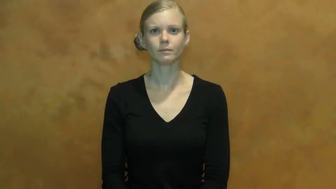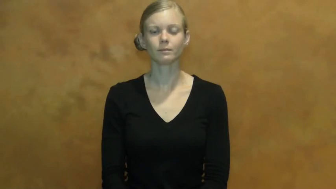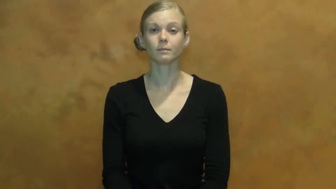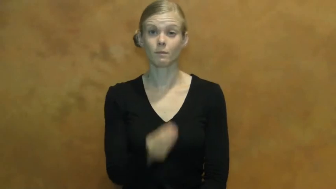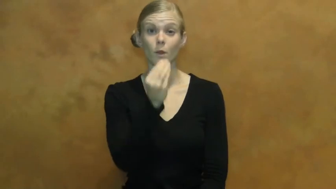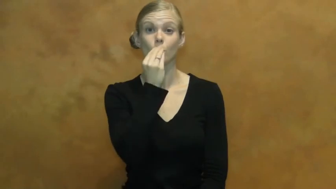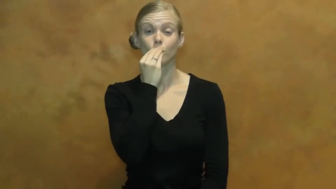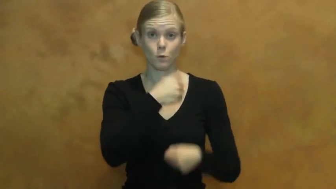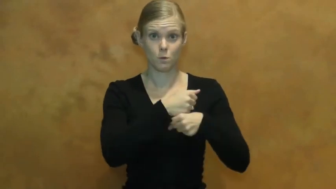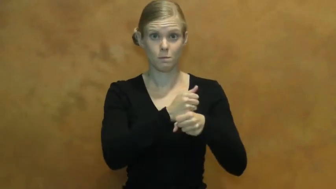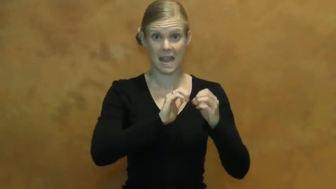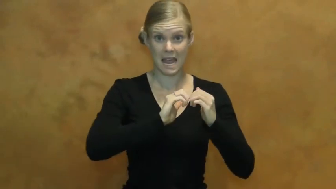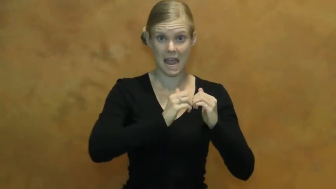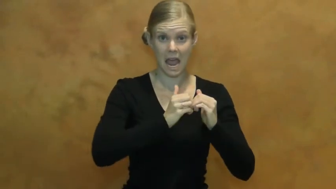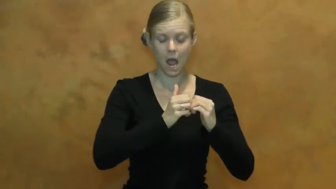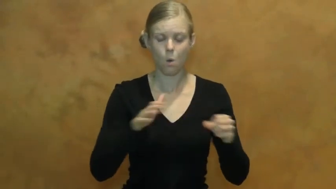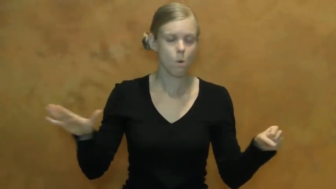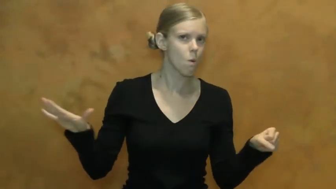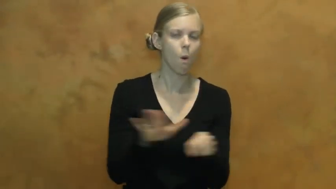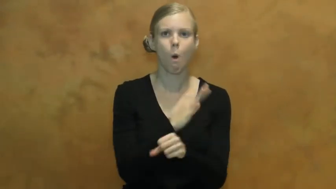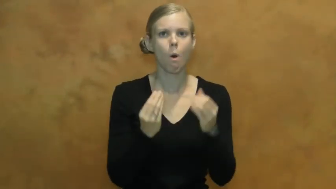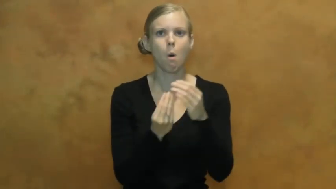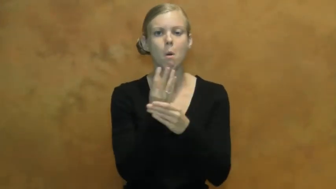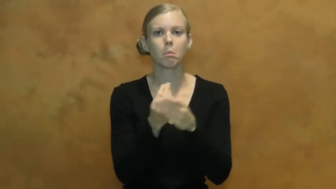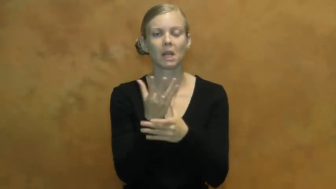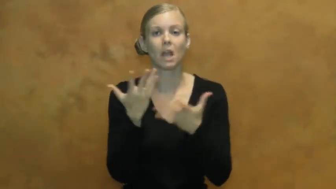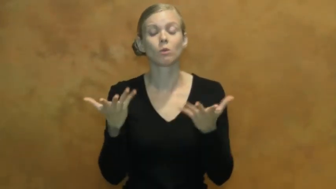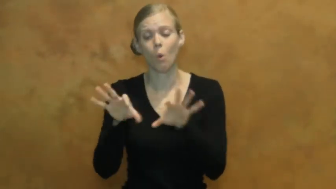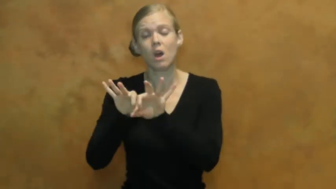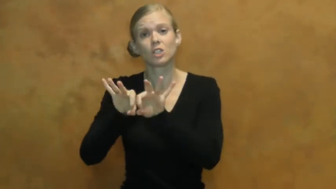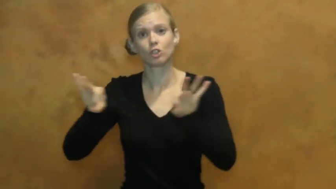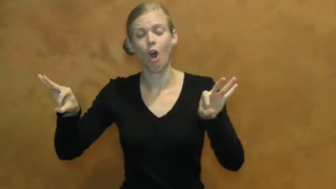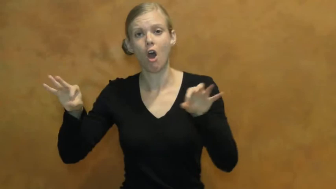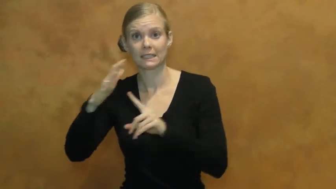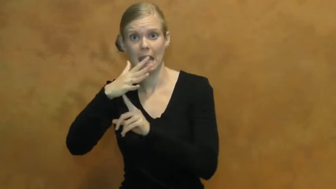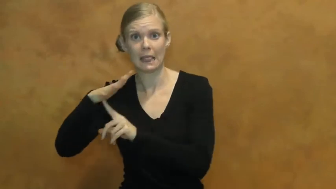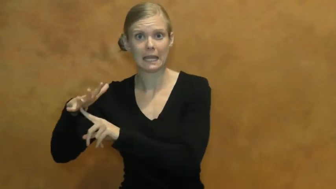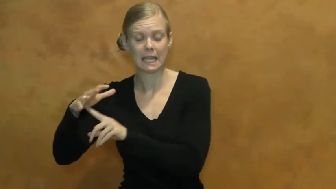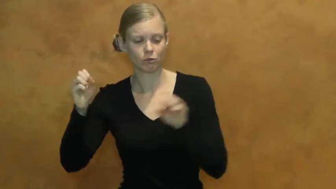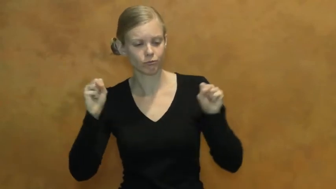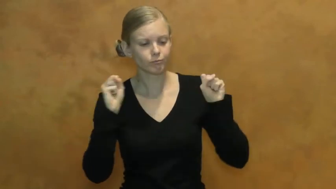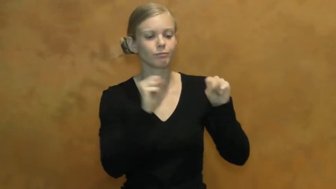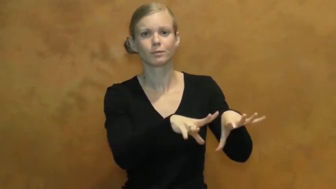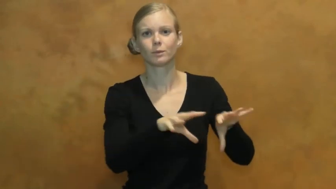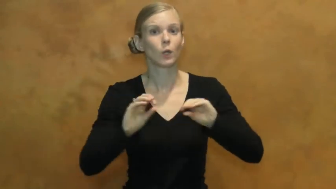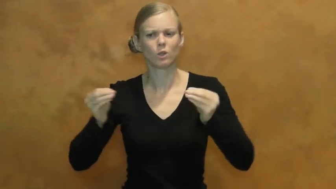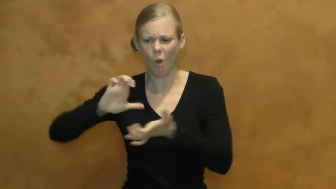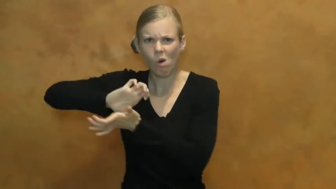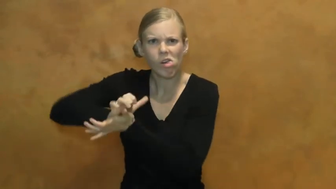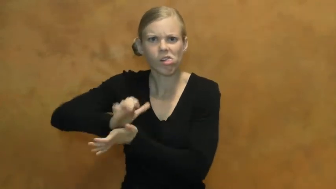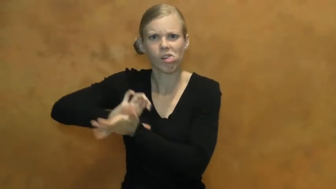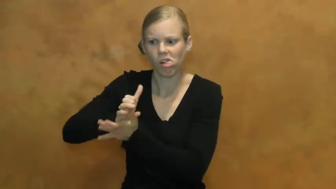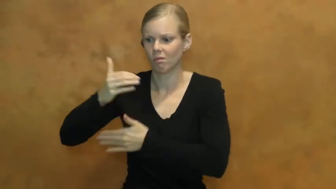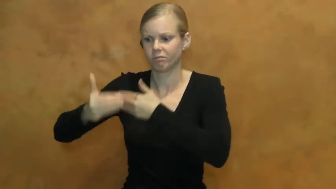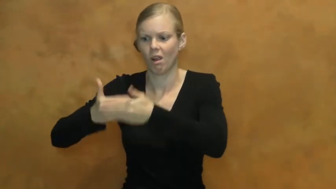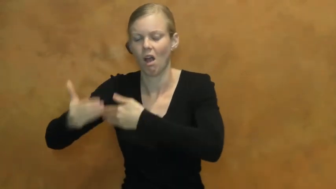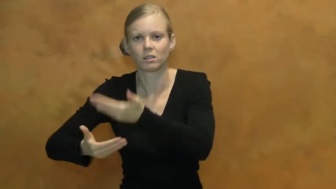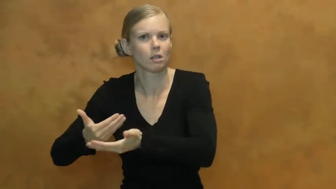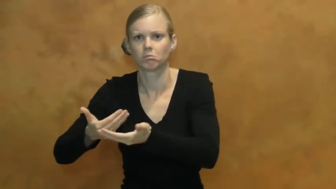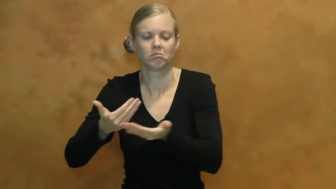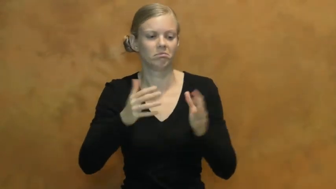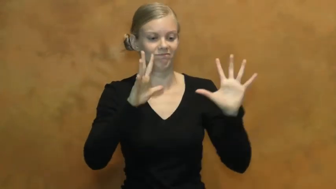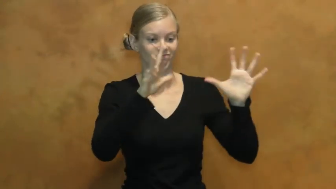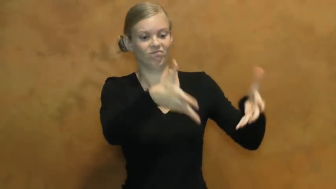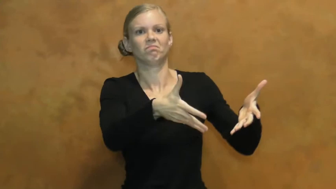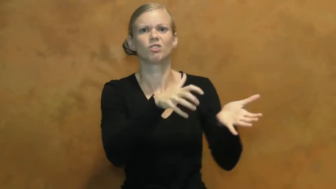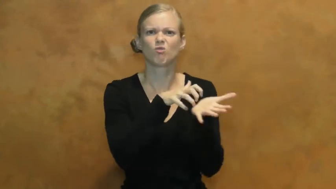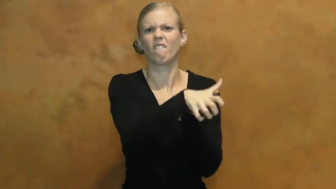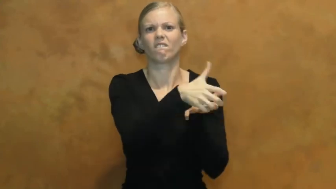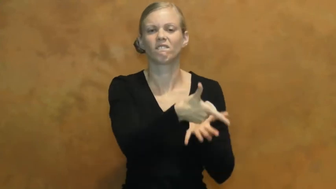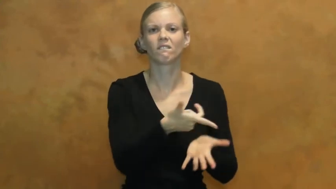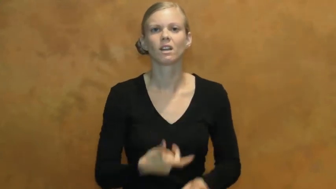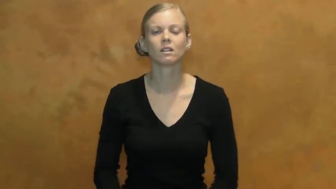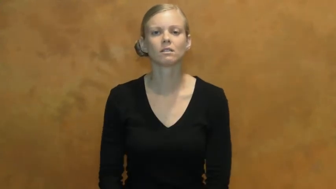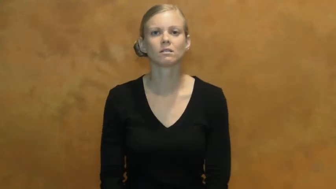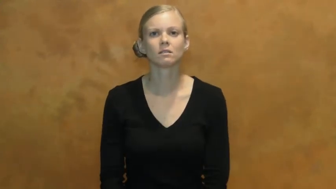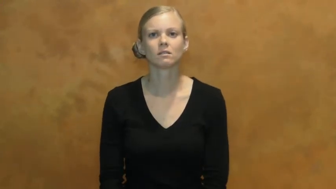fodder